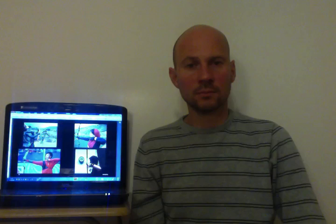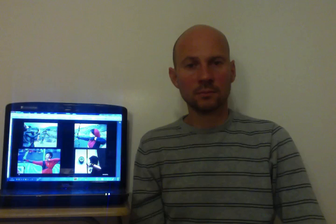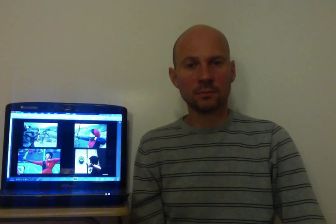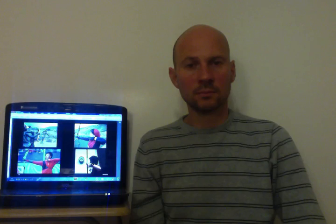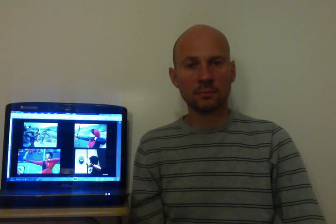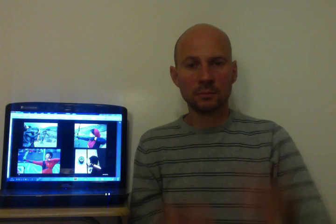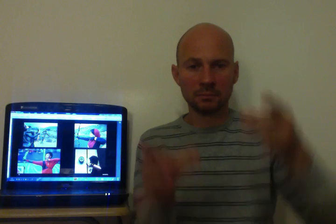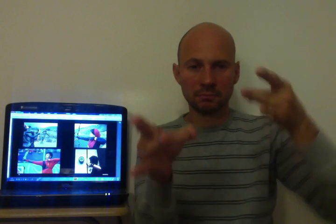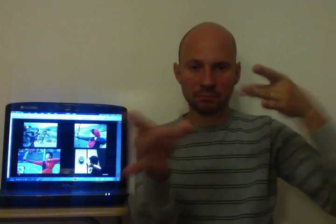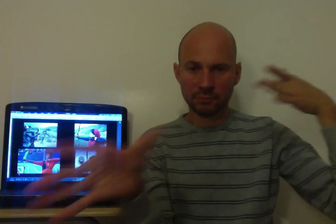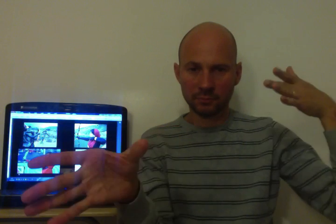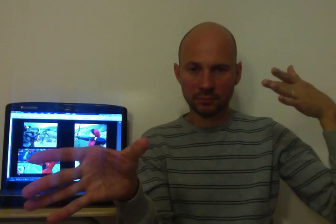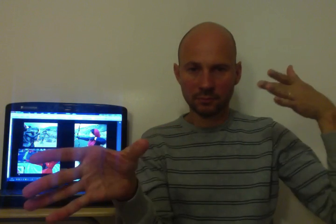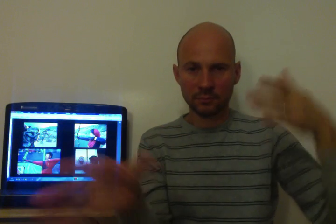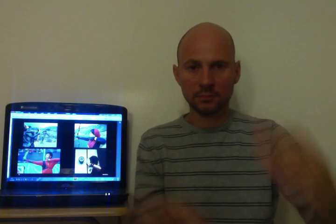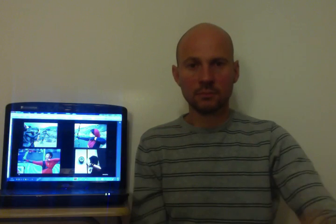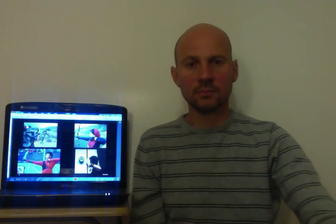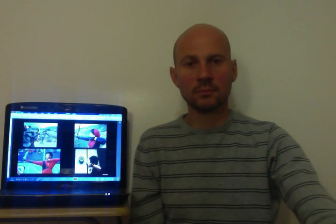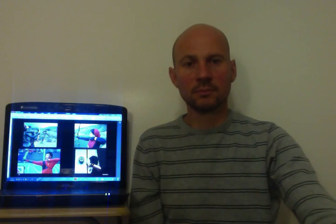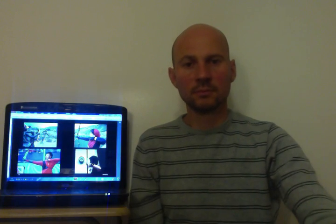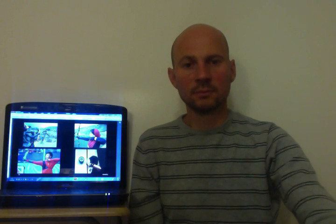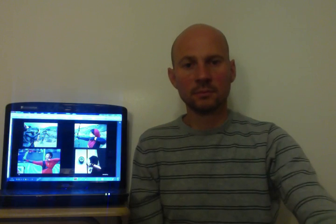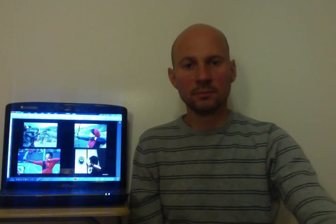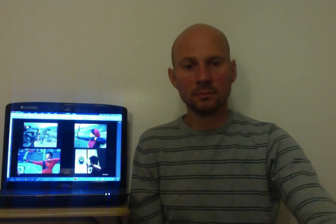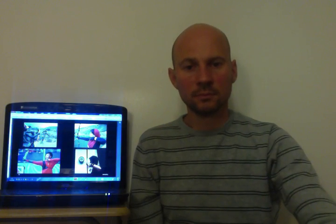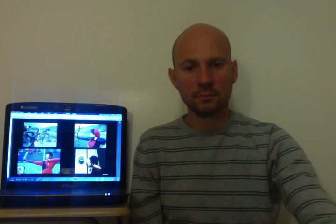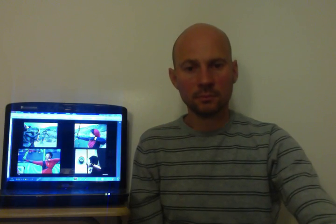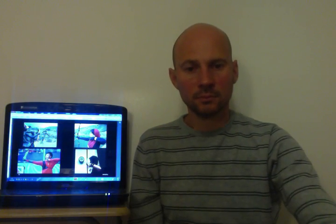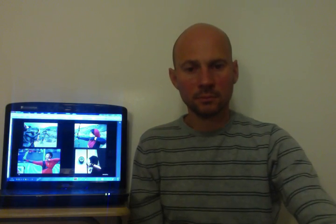archery